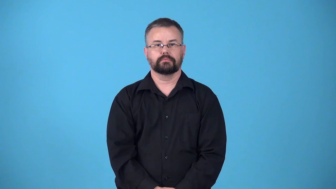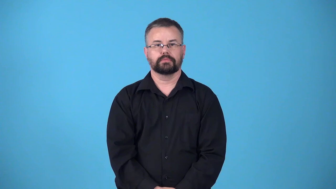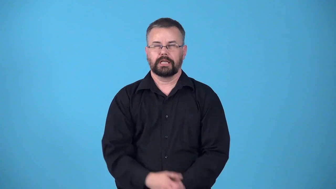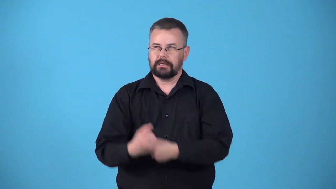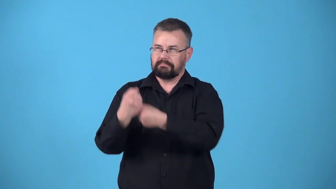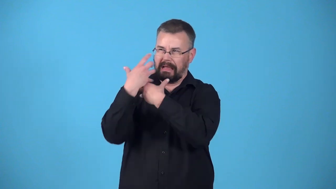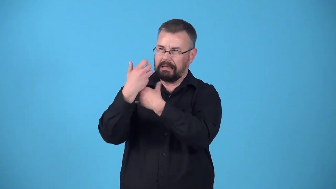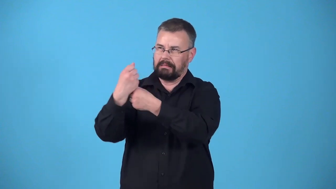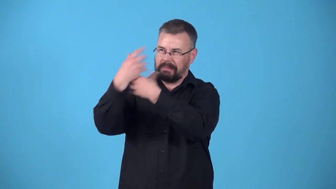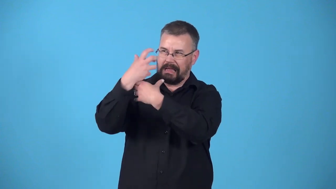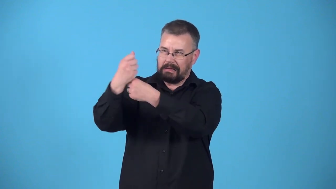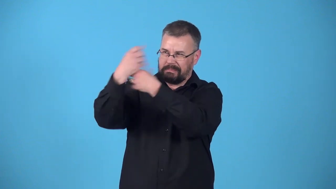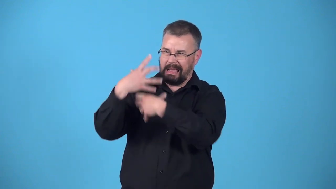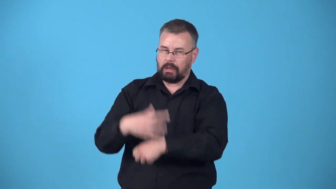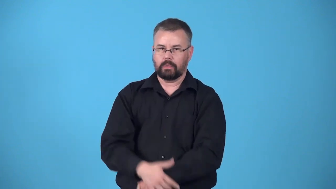get an earful